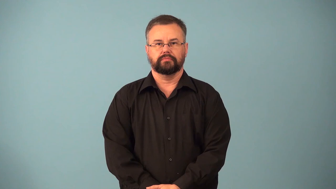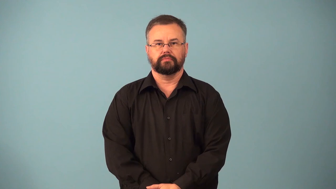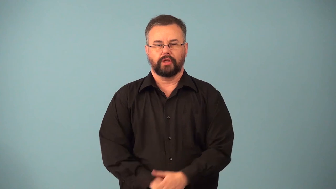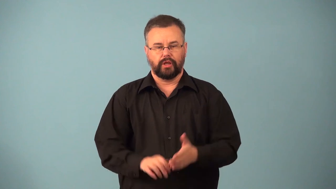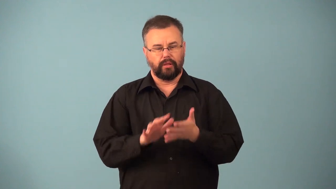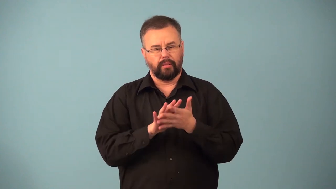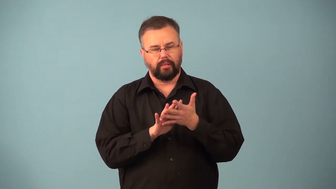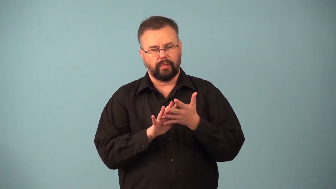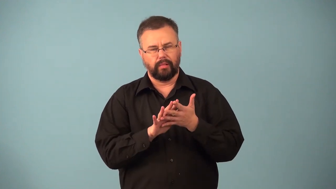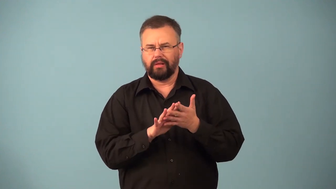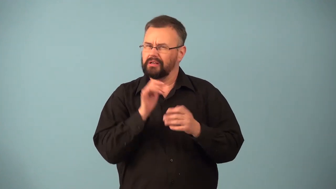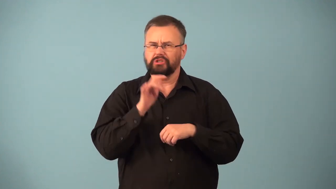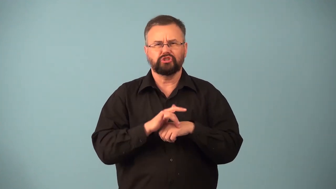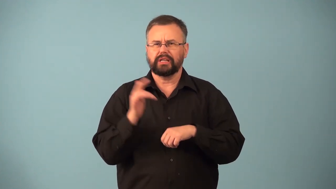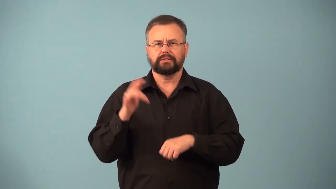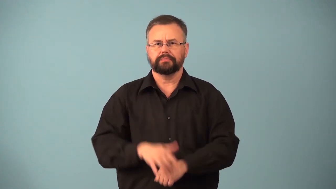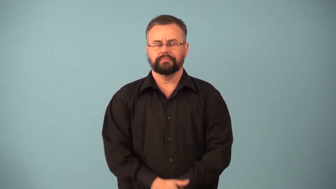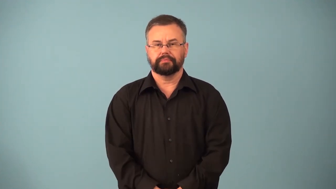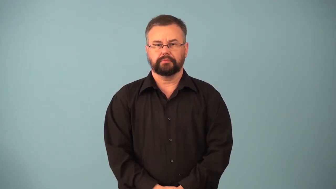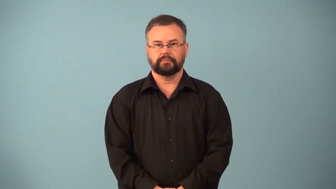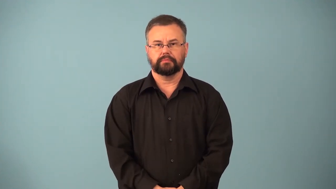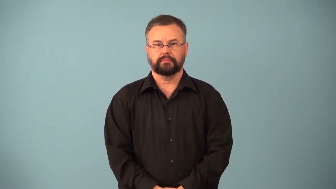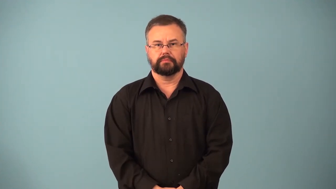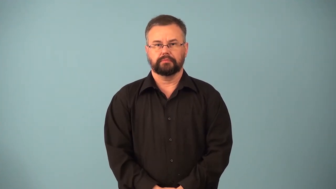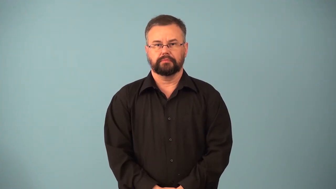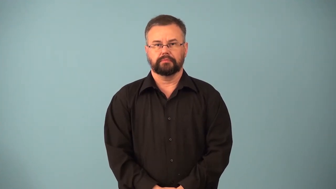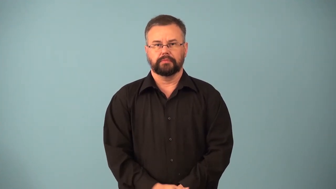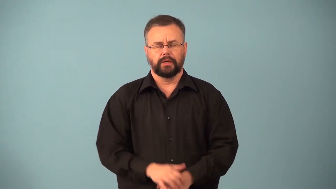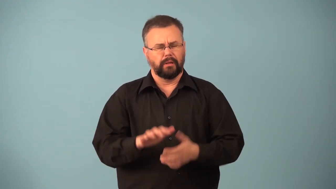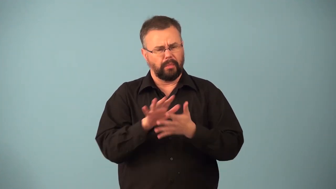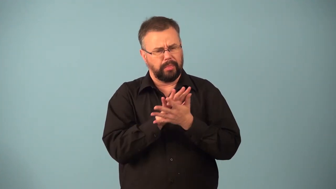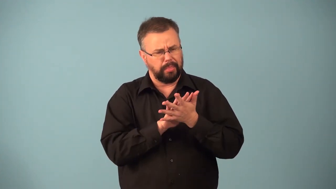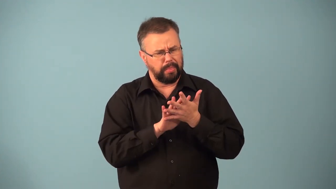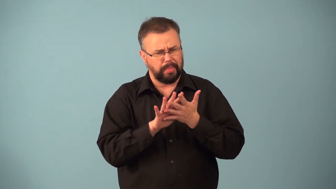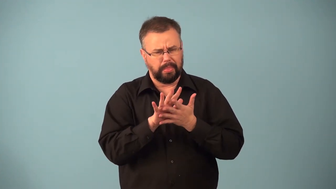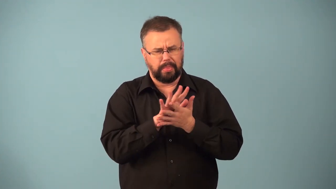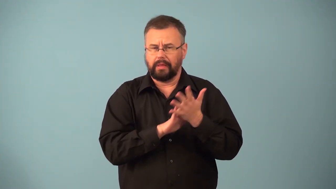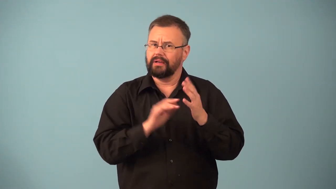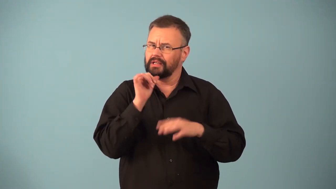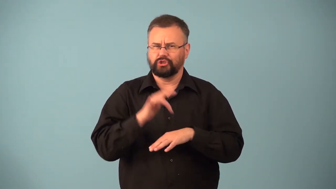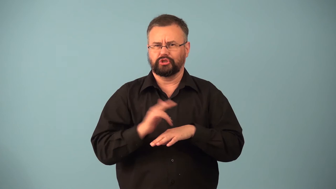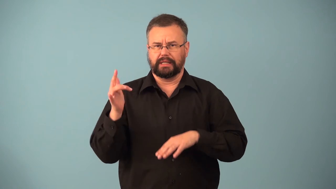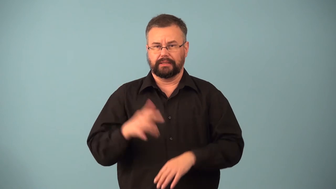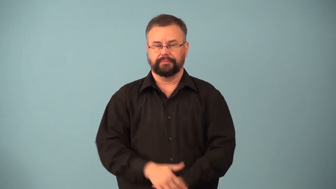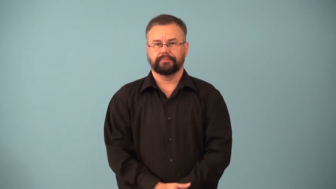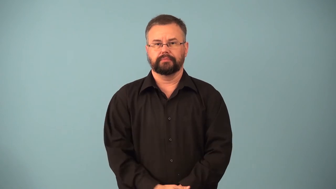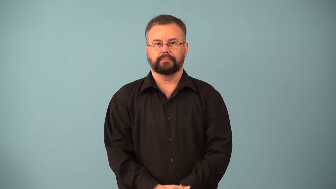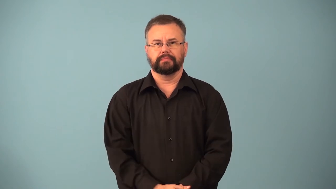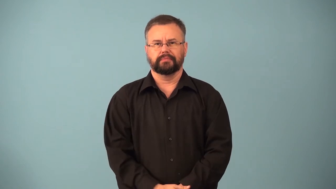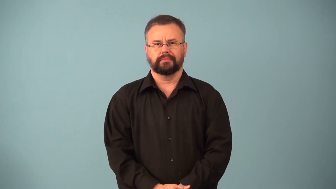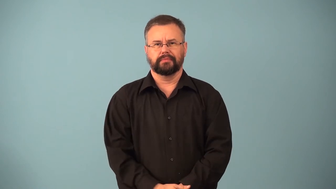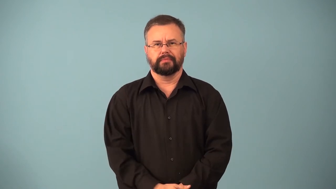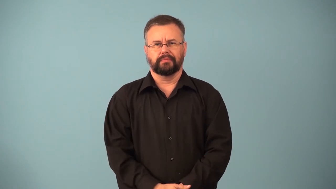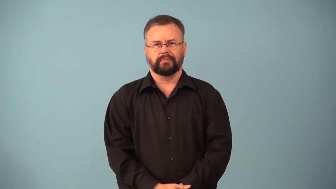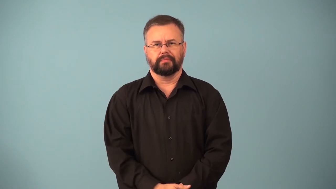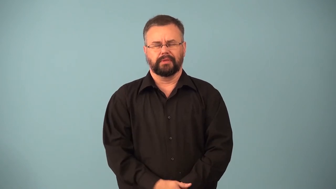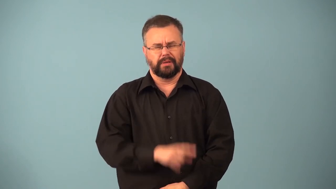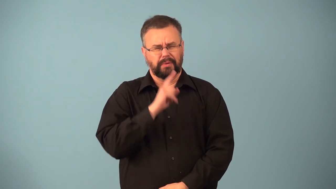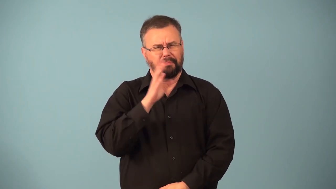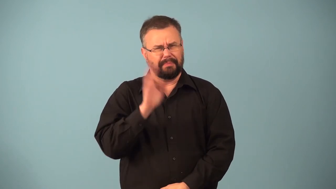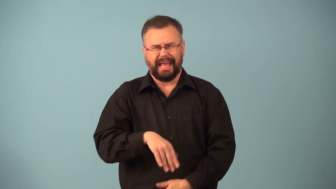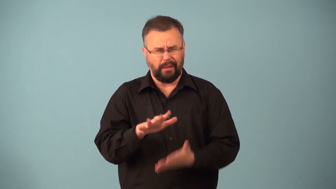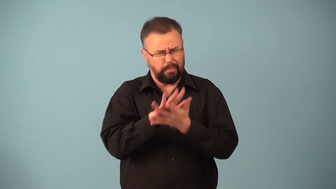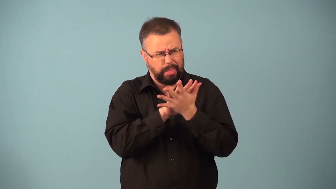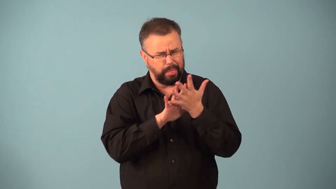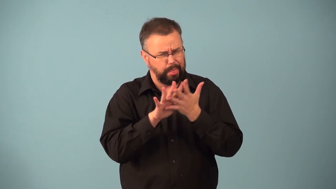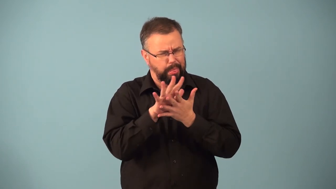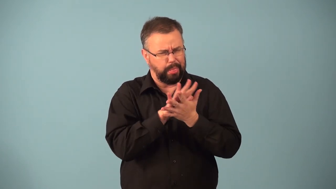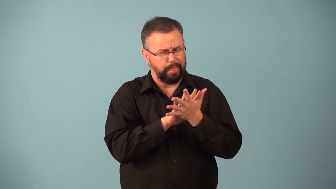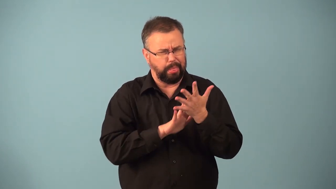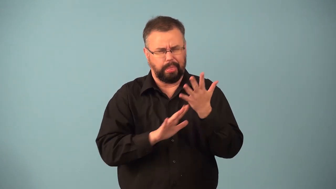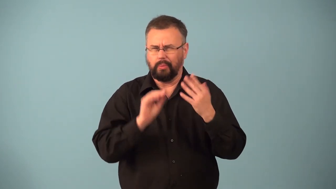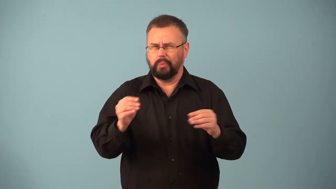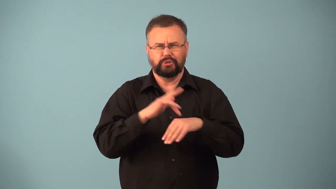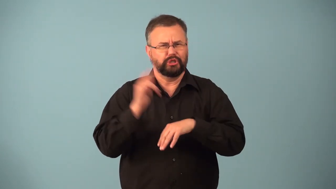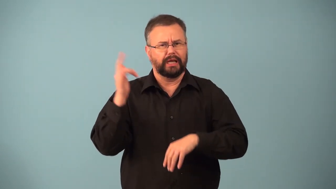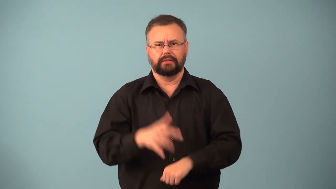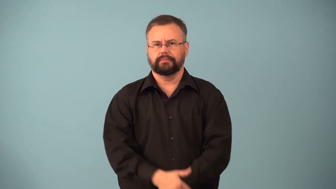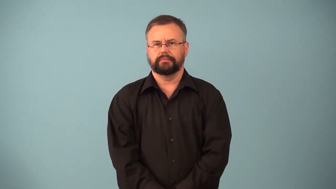dull, duller, dullest